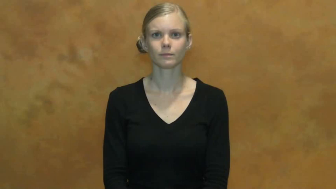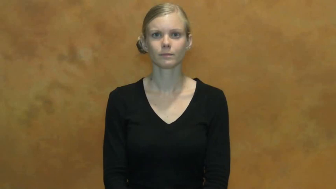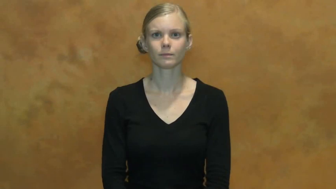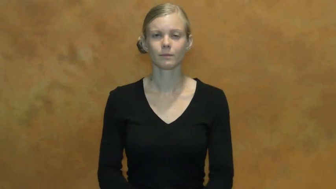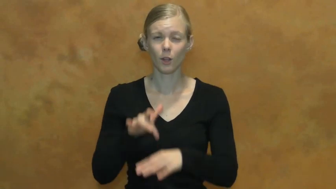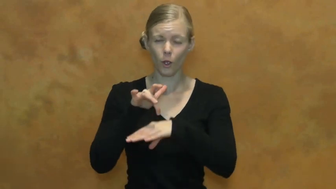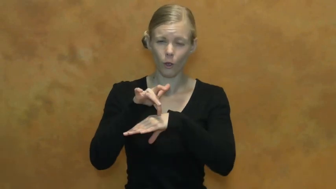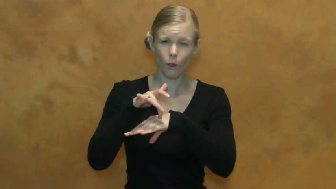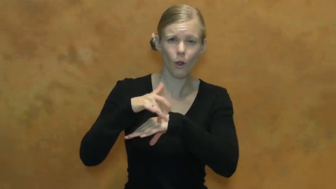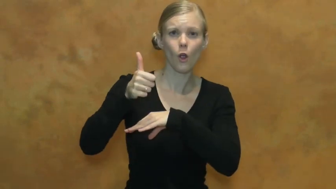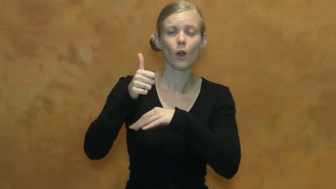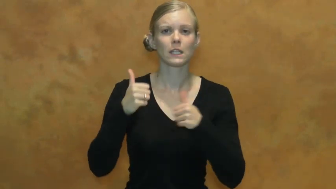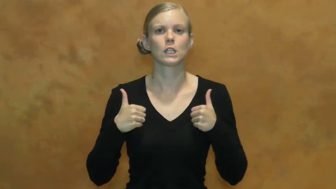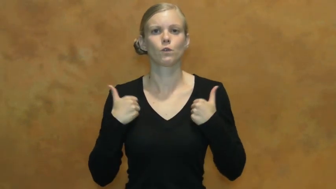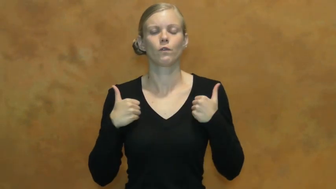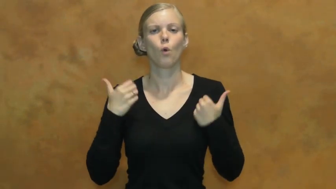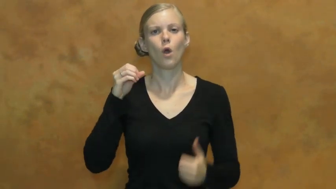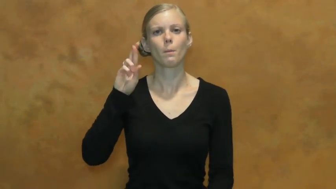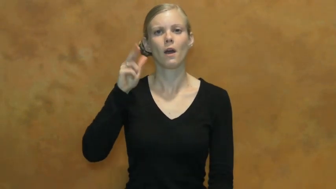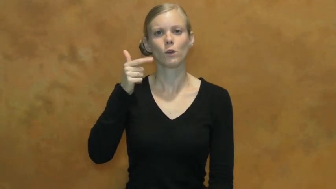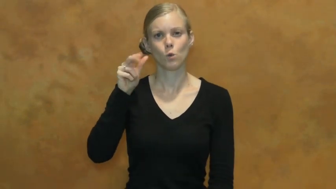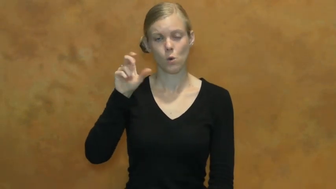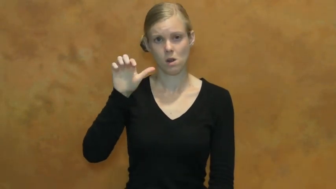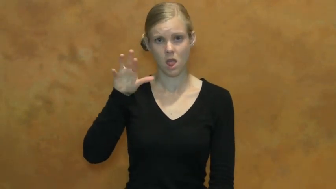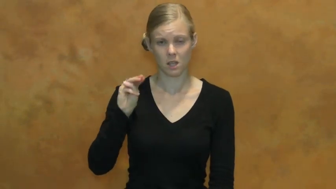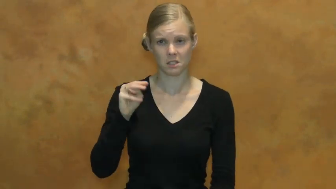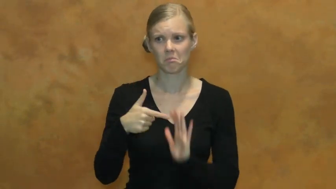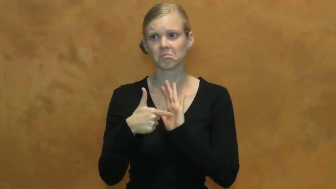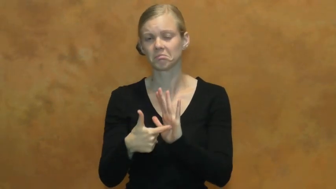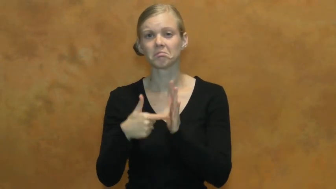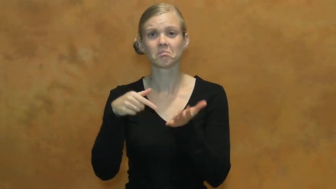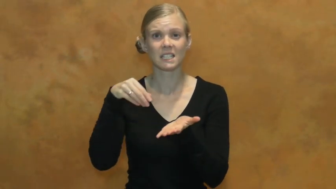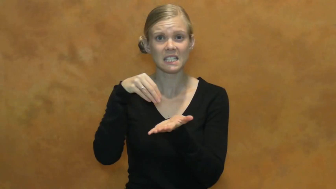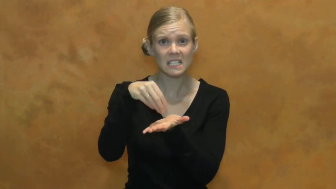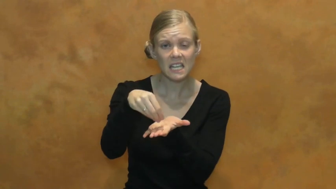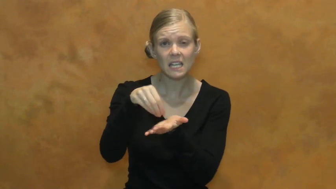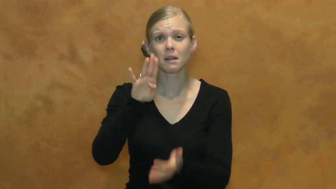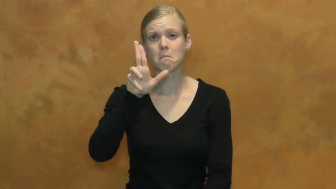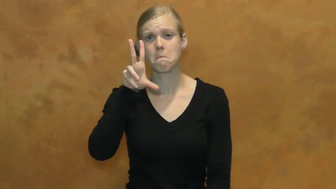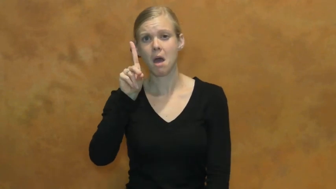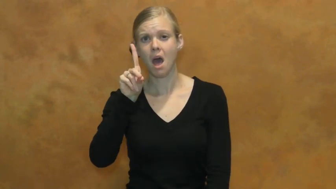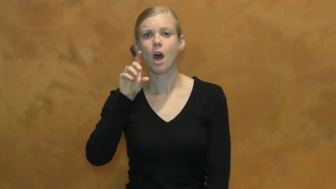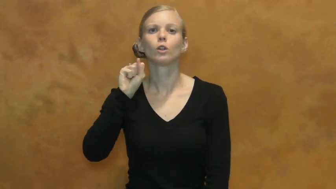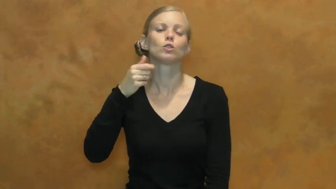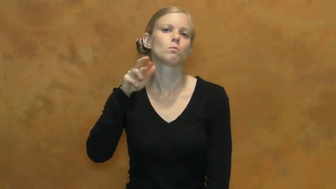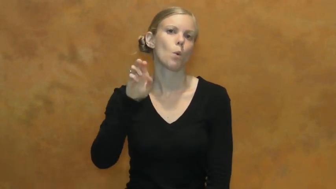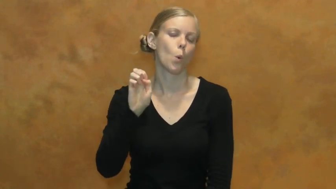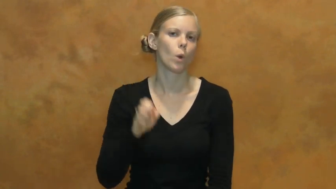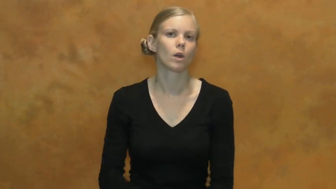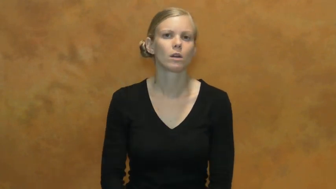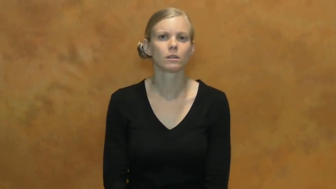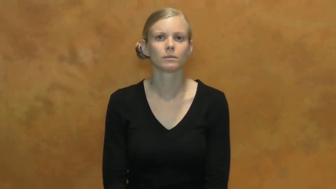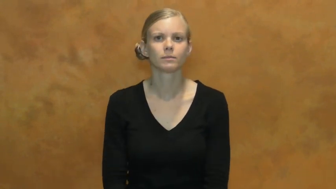germ